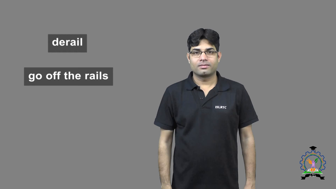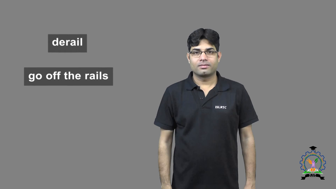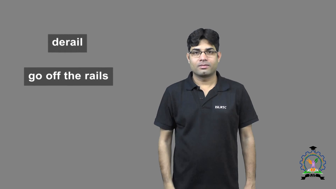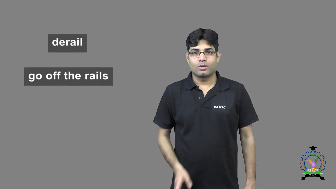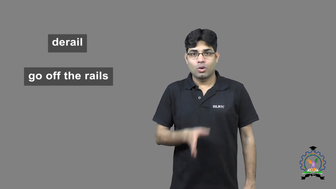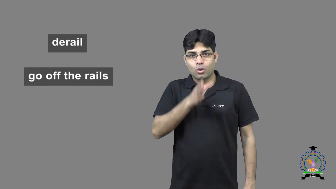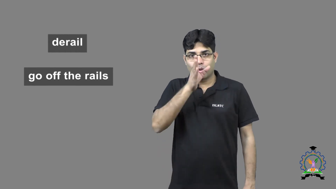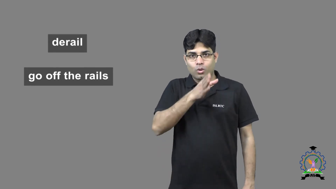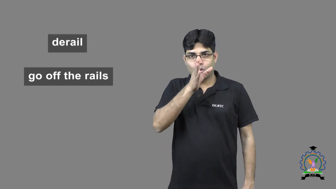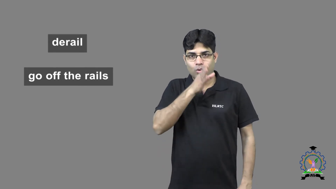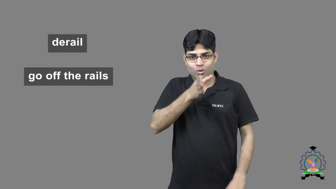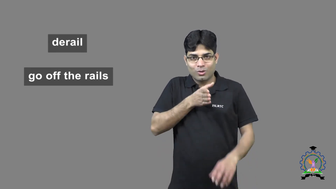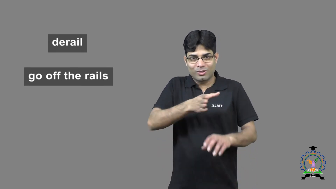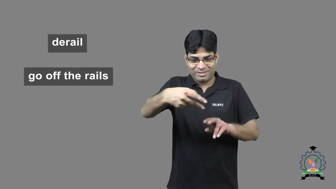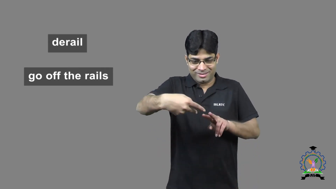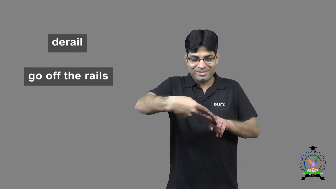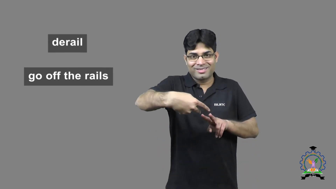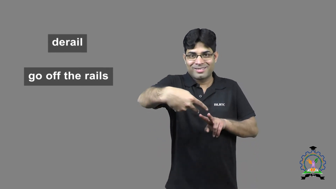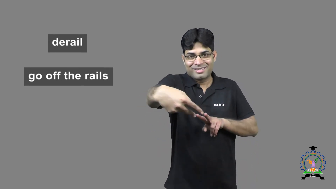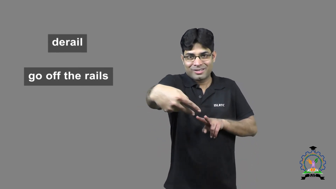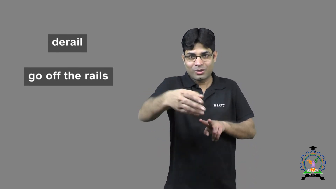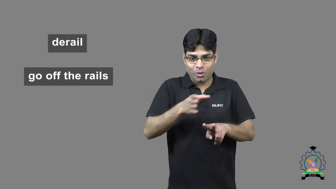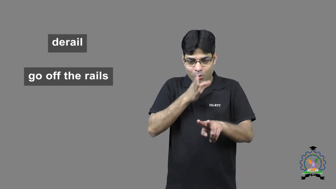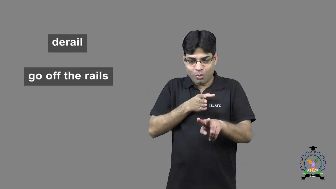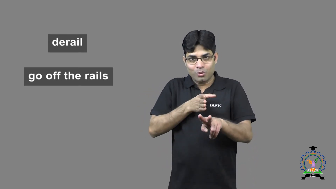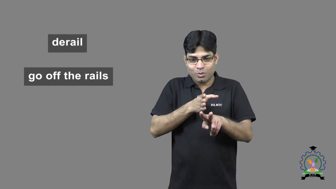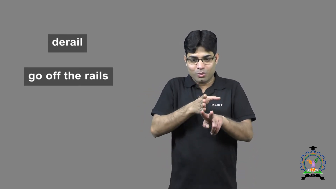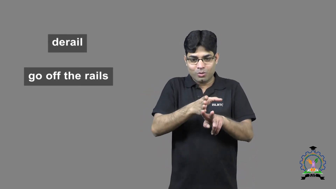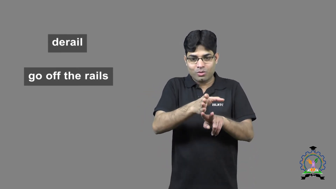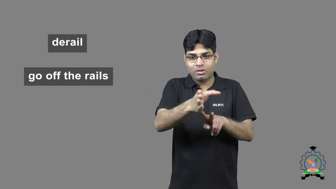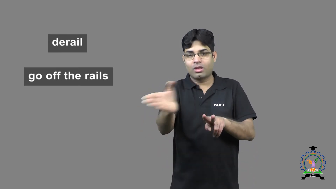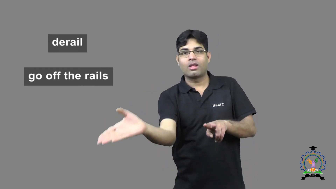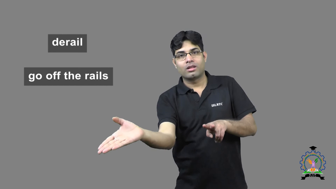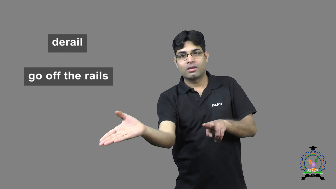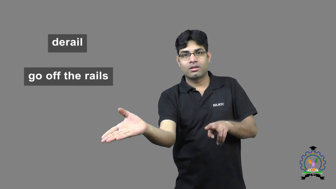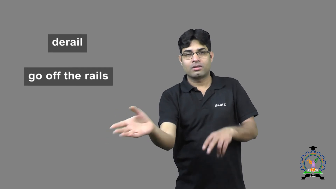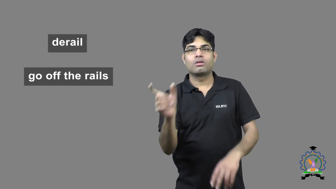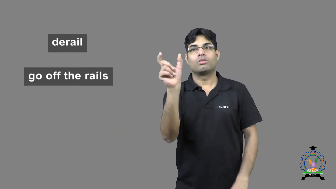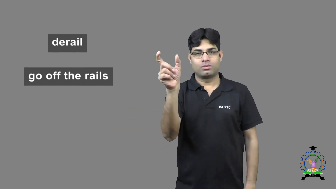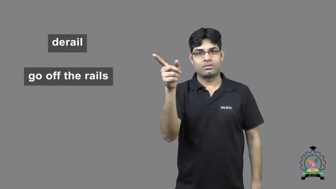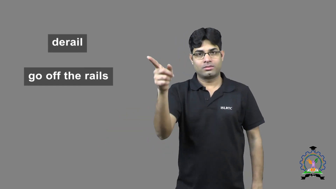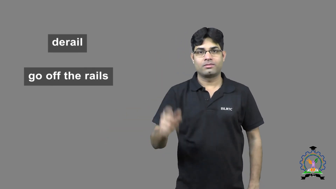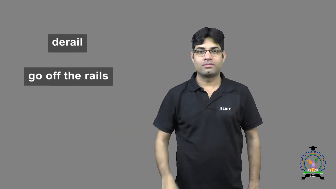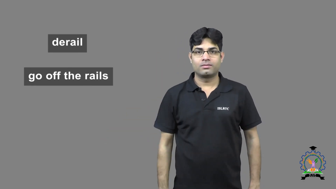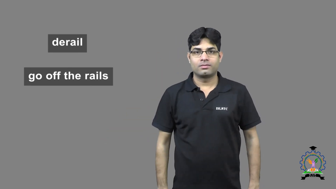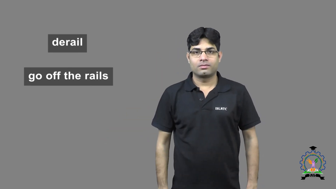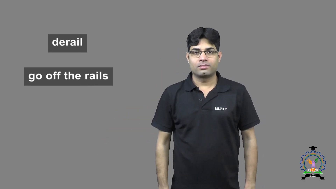derail, go off the rails